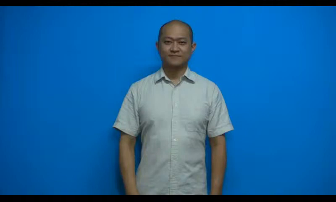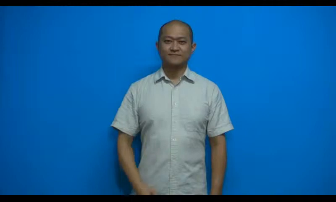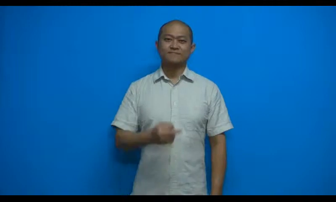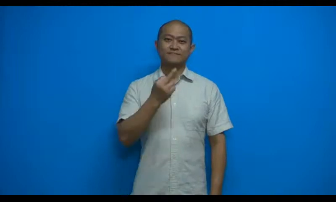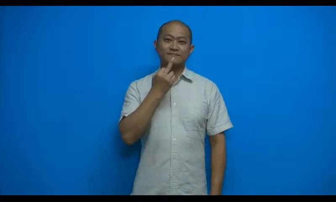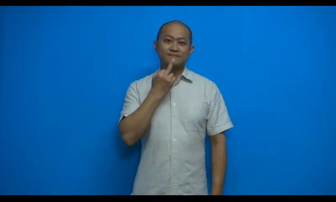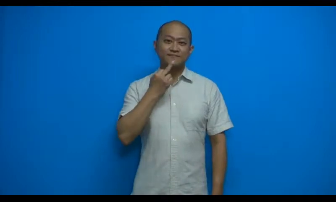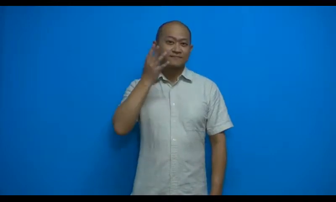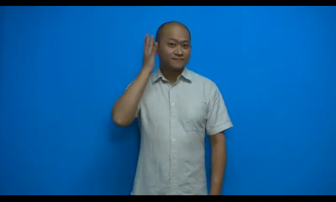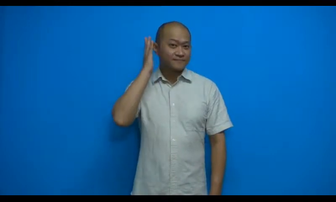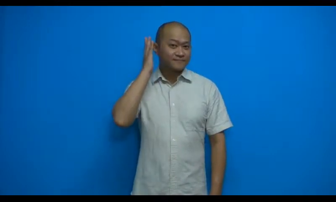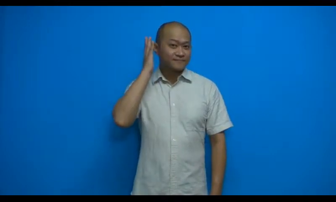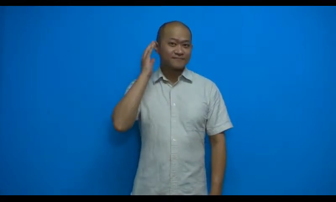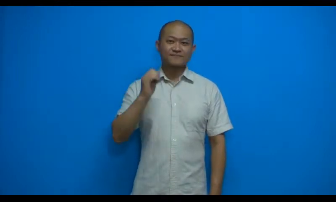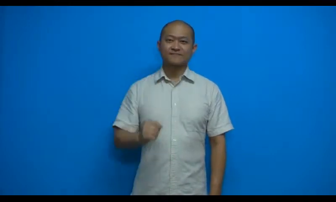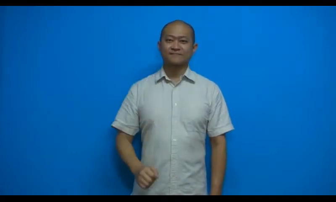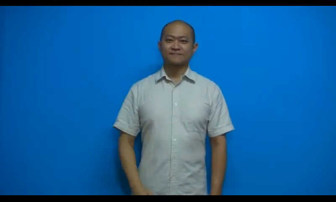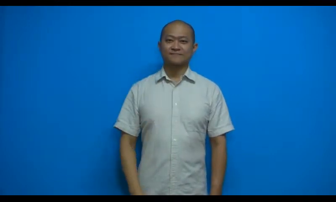elderbrother